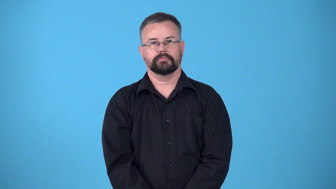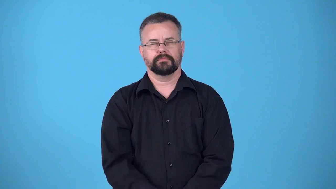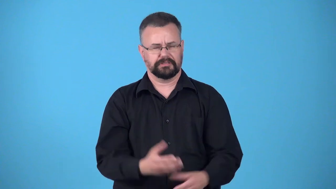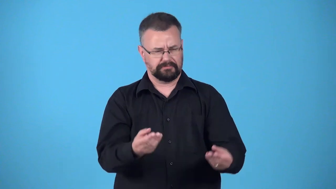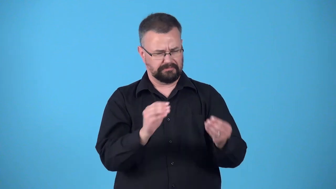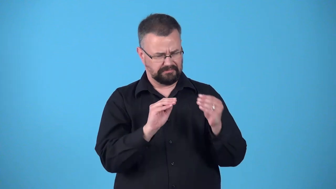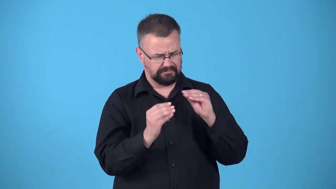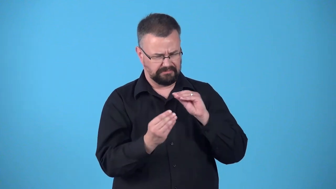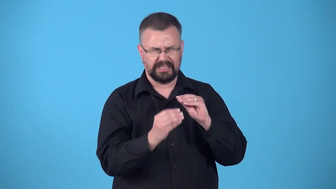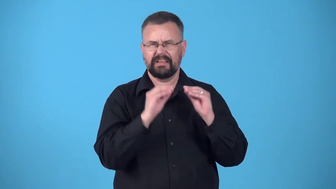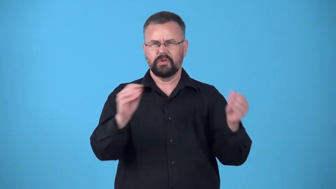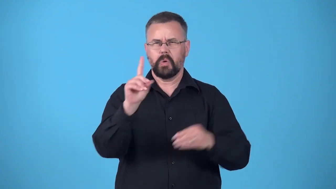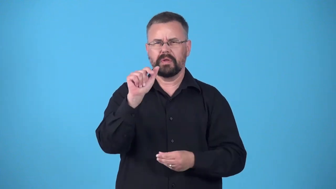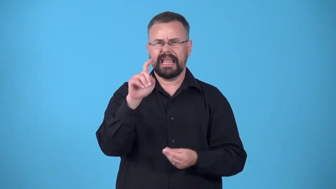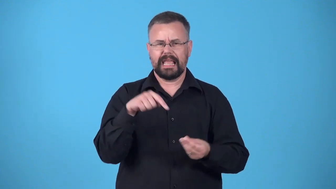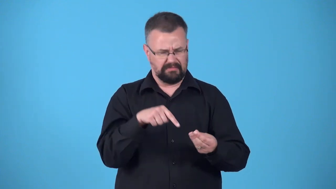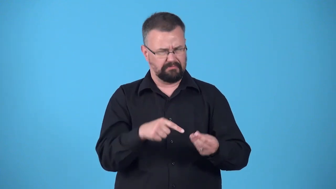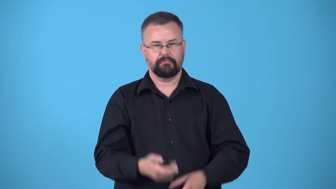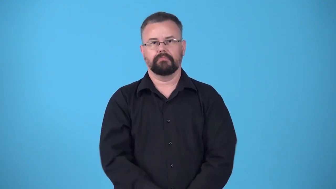undated-thing has no date on it